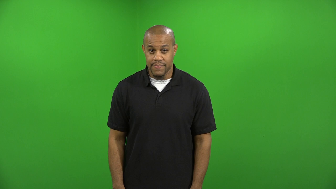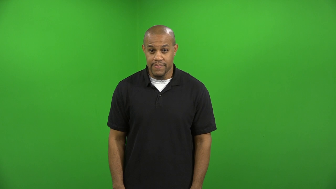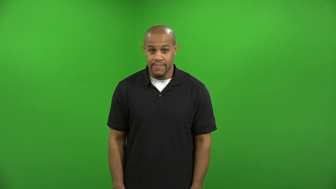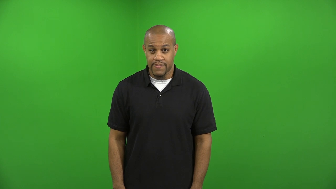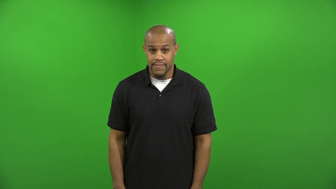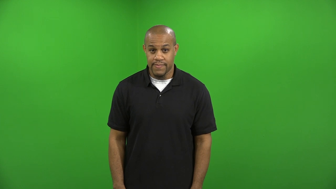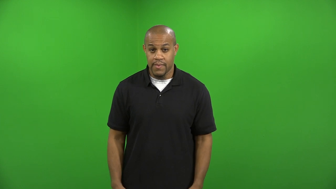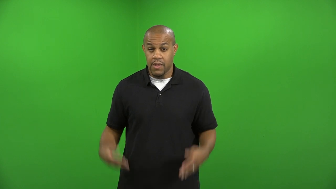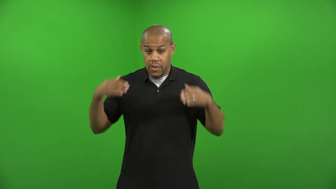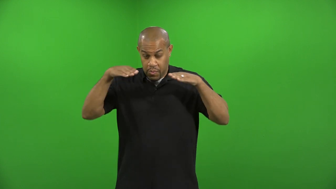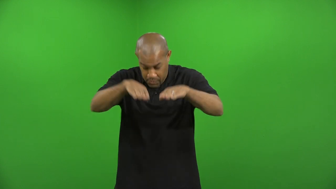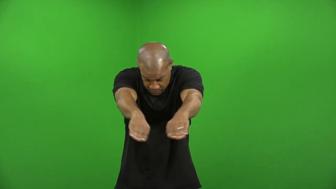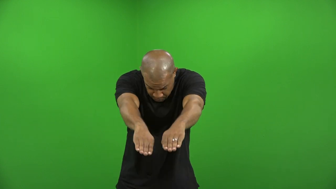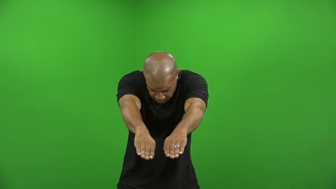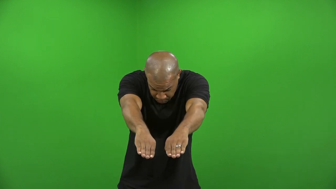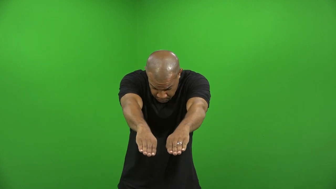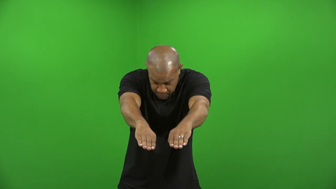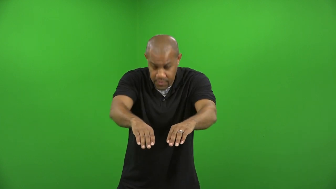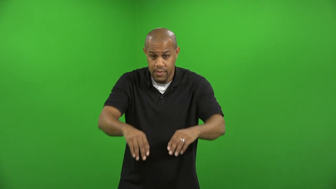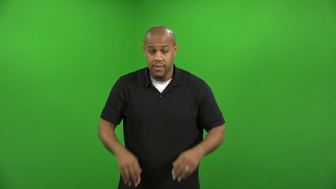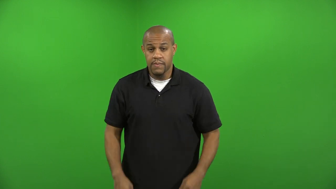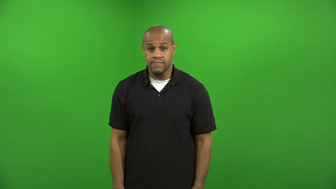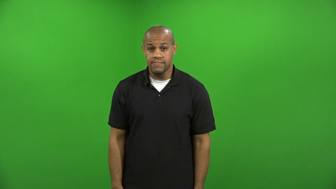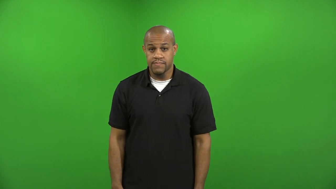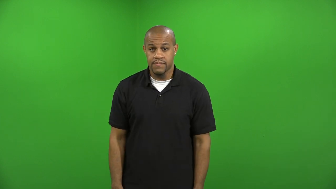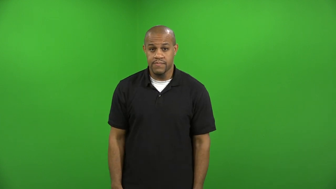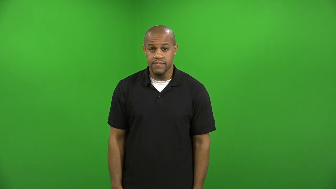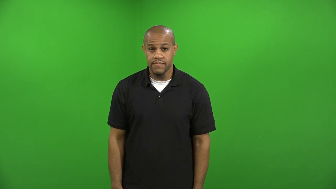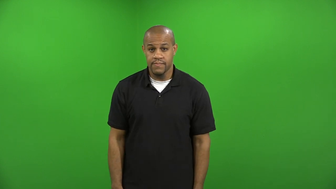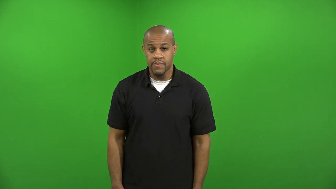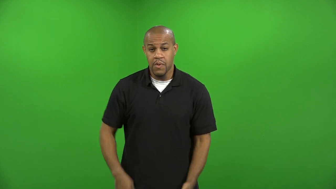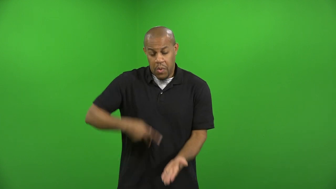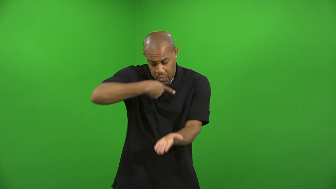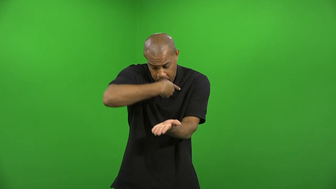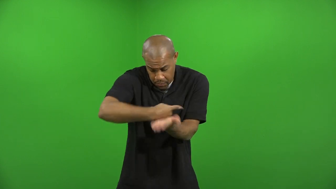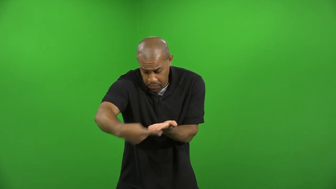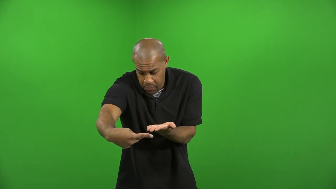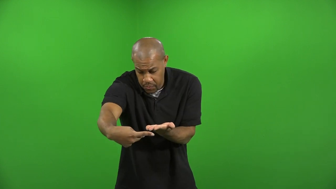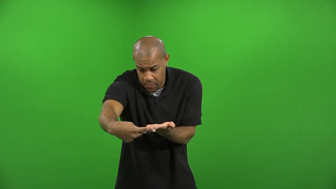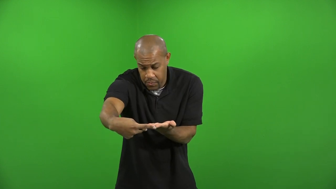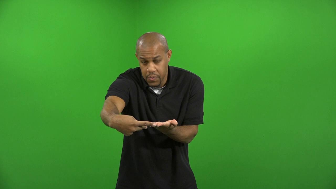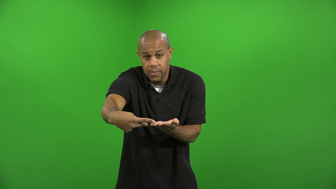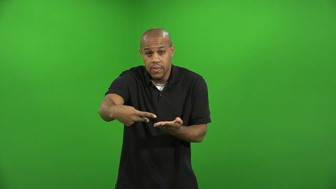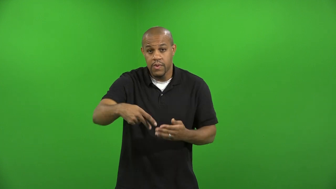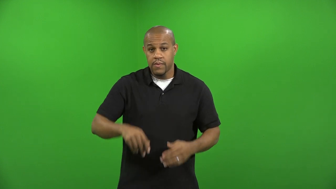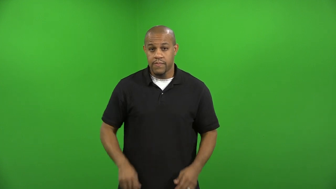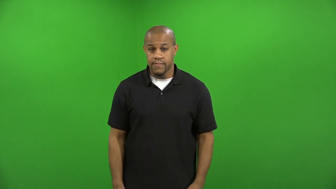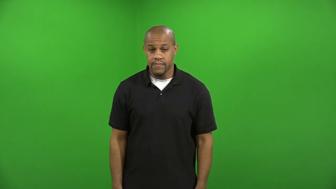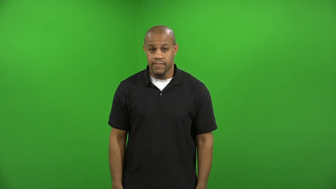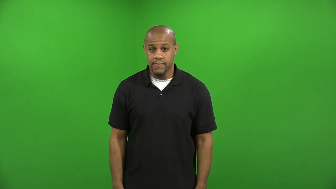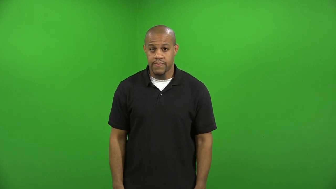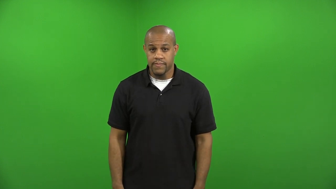Headfirst slide